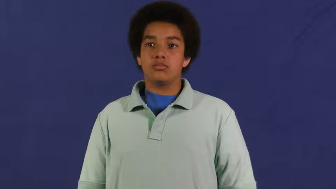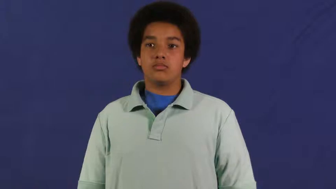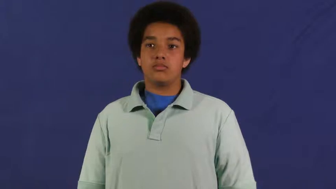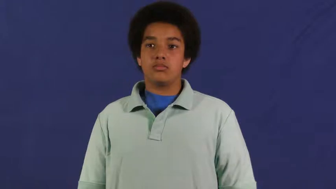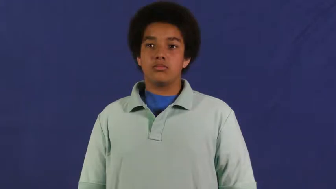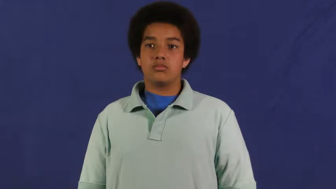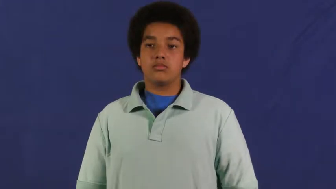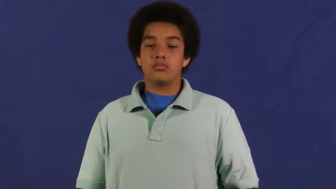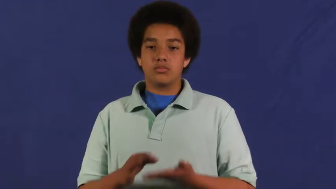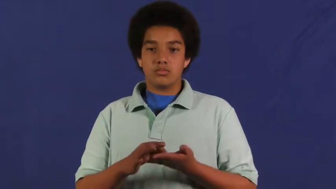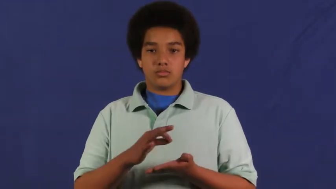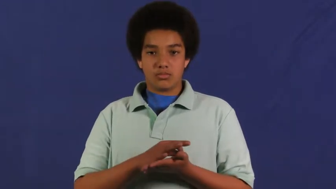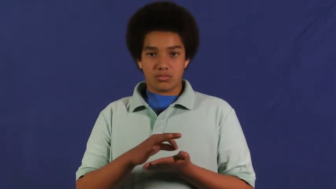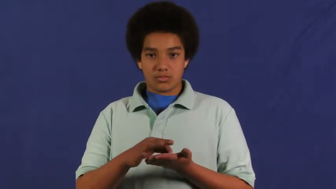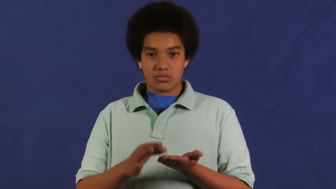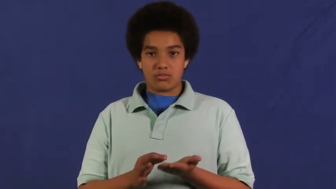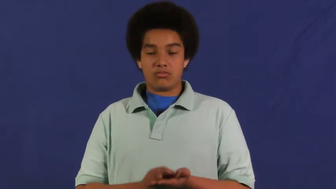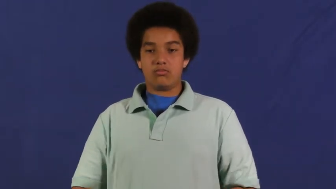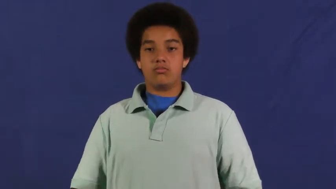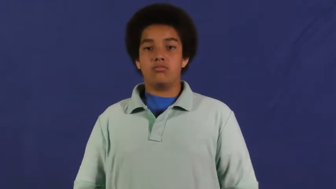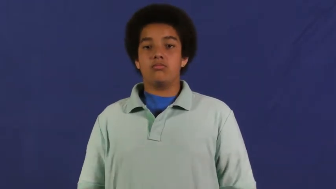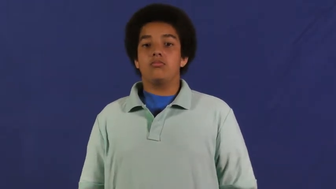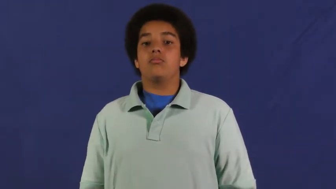disk,wafer-small